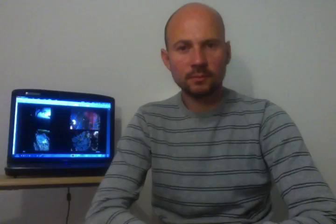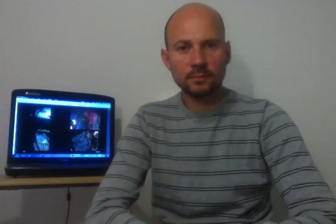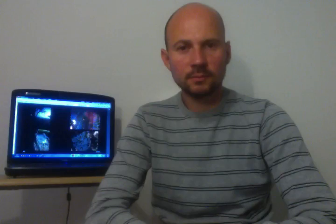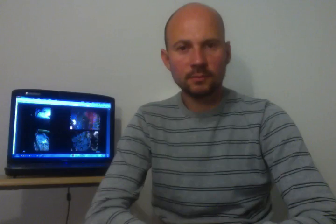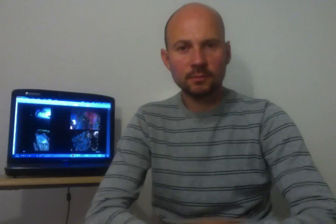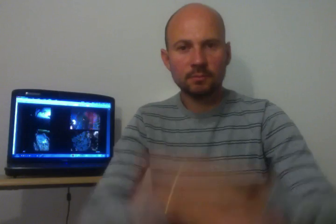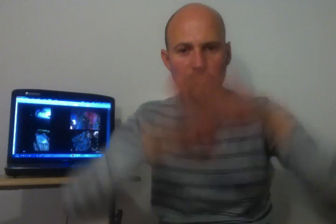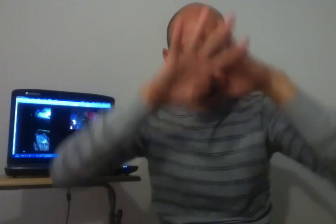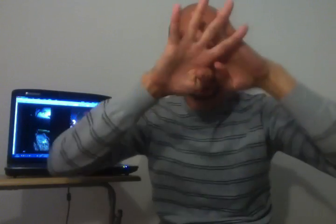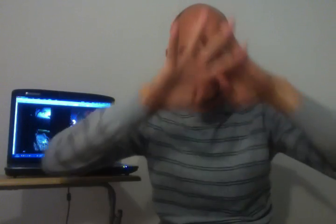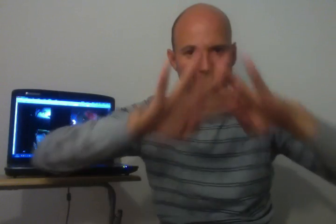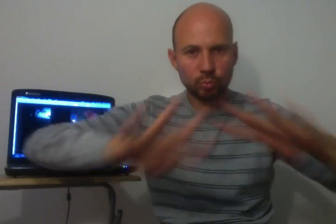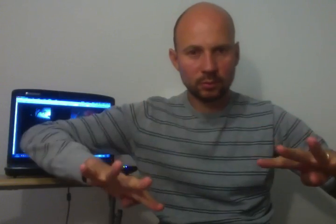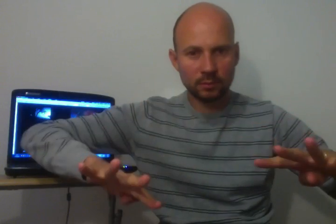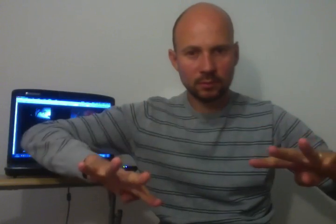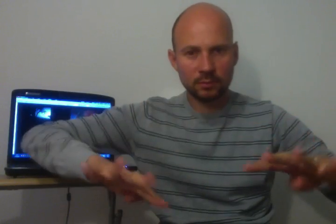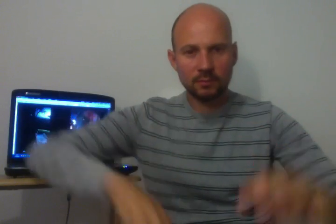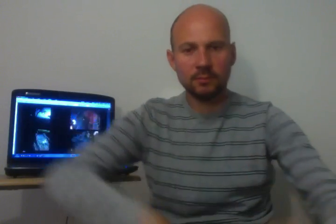spiderweb